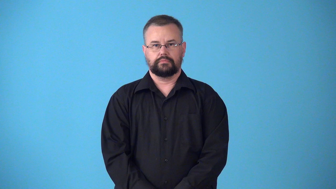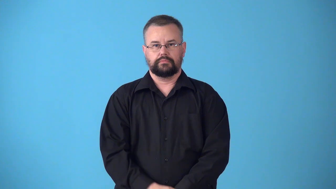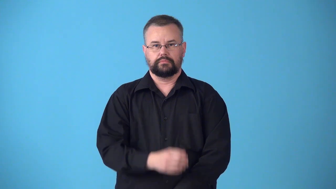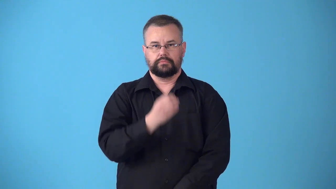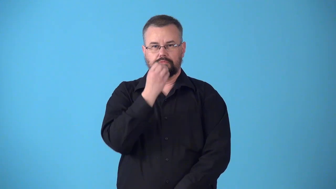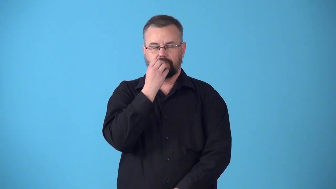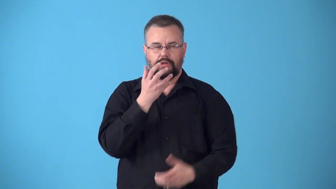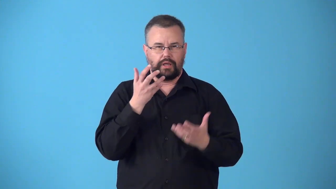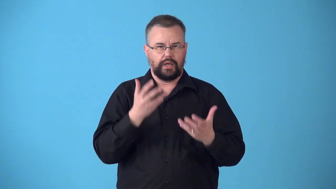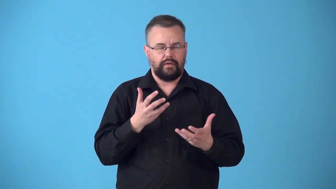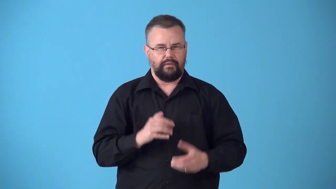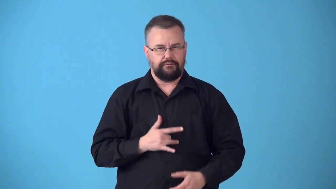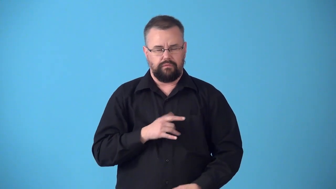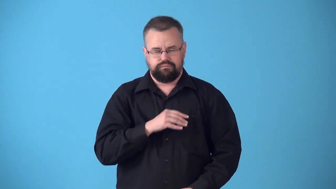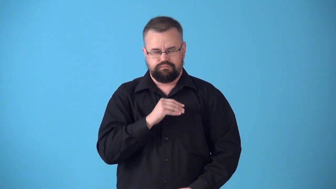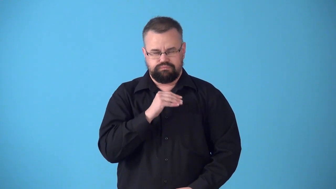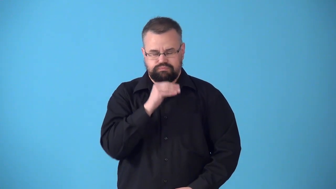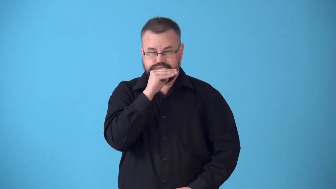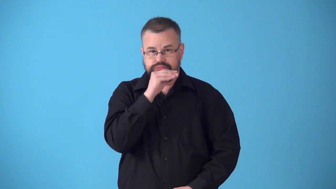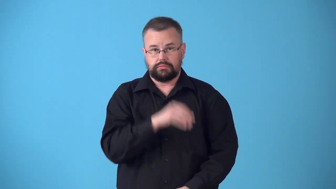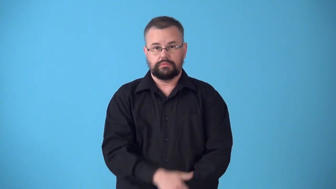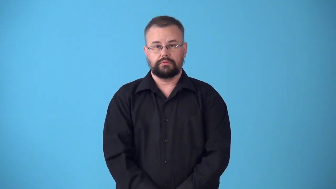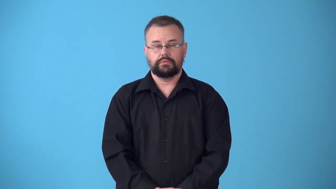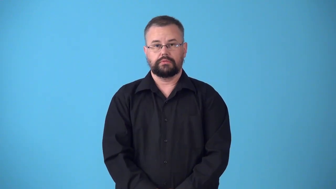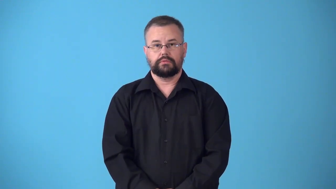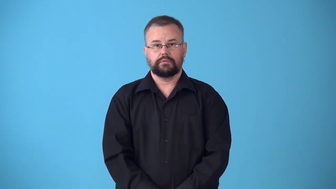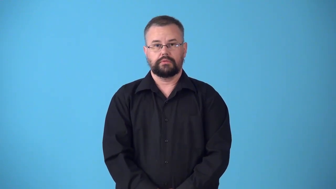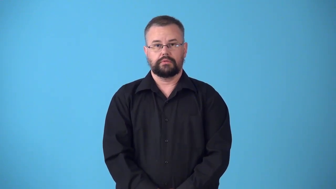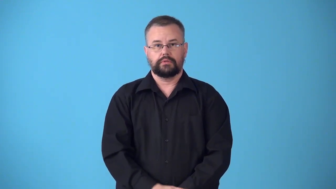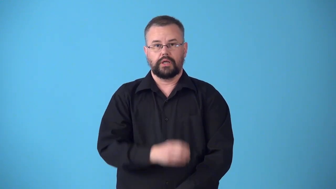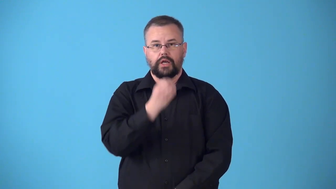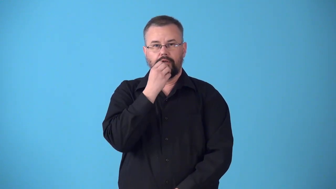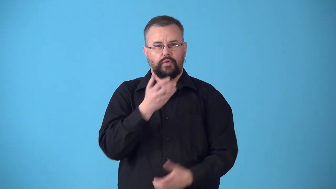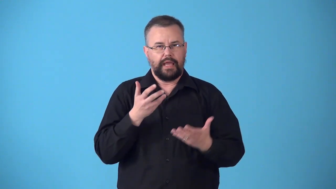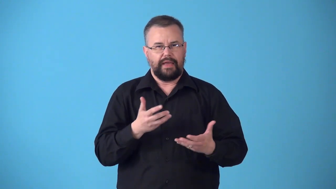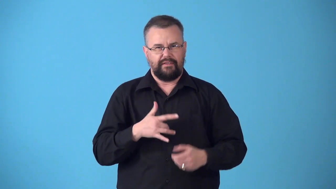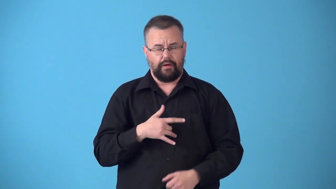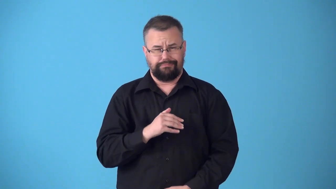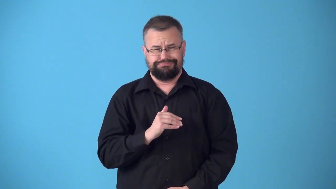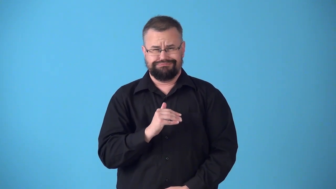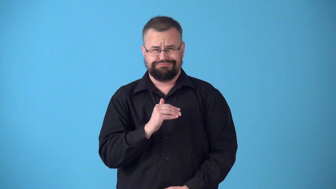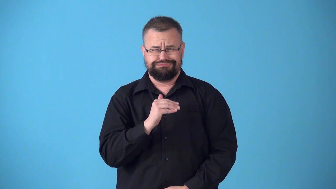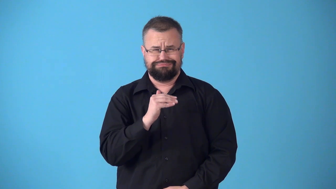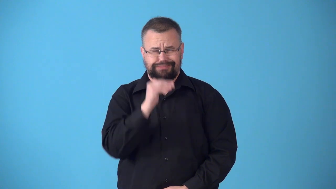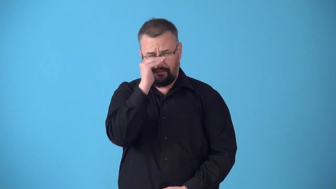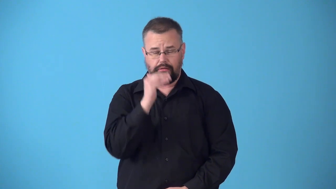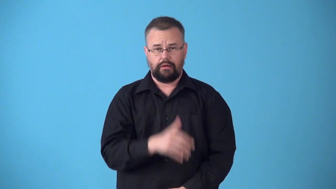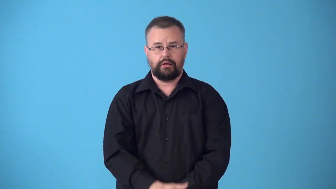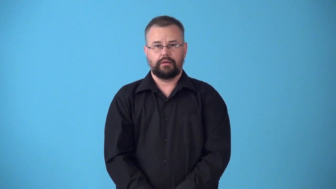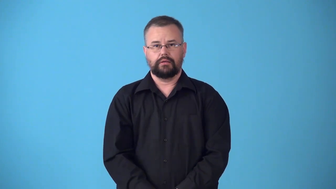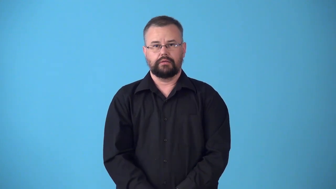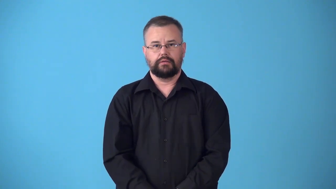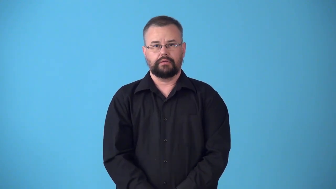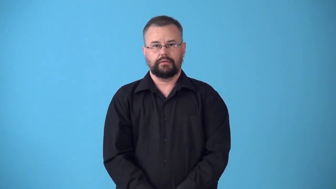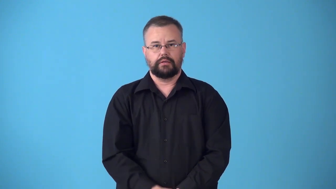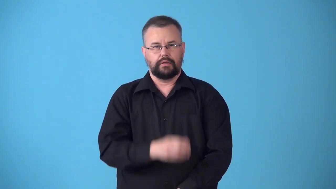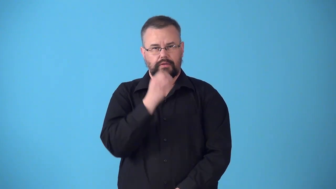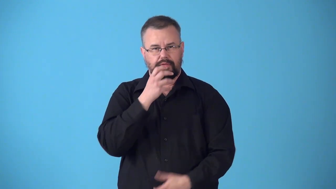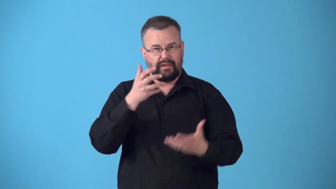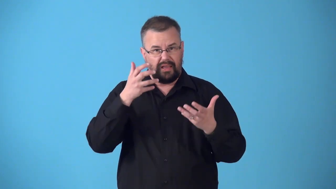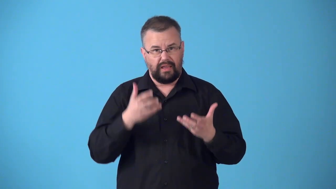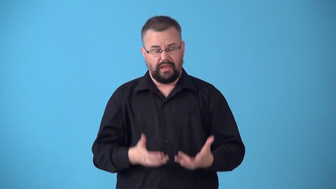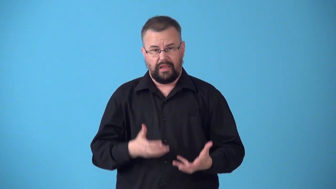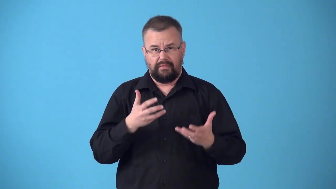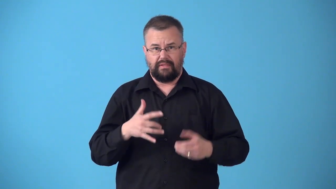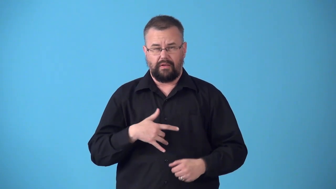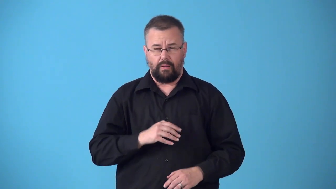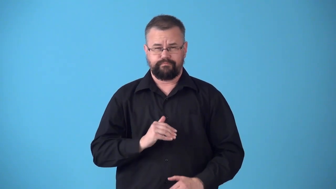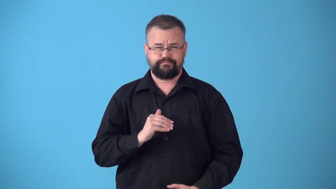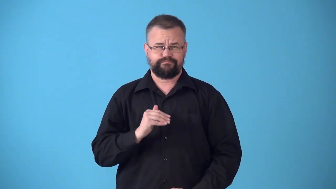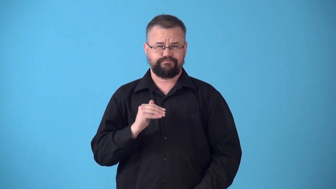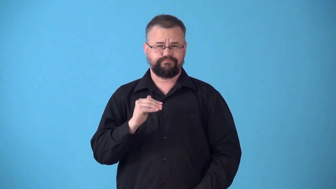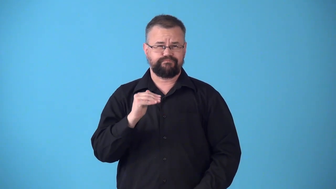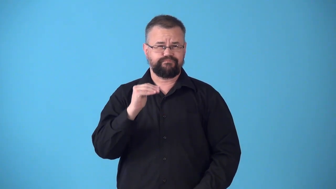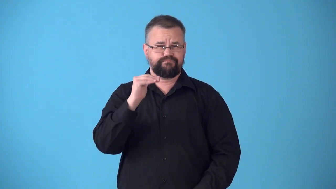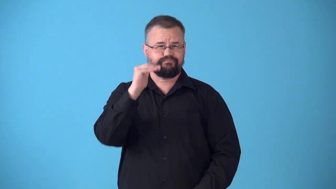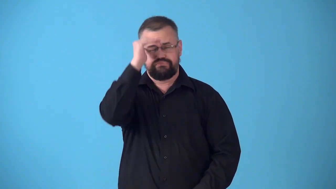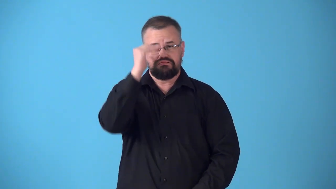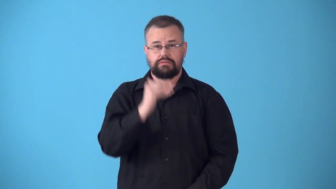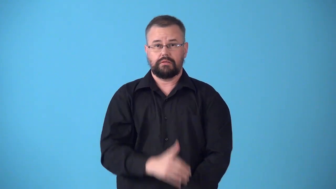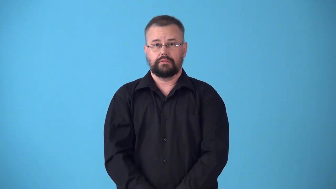stodgy, stolider,stolidest